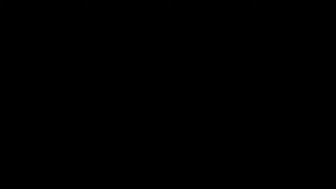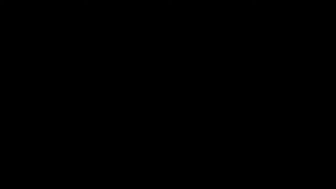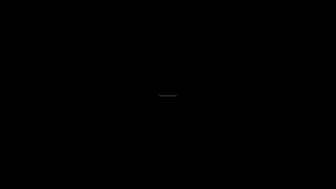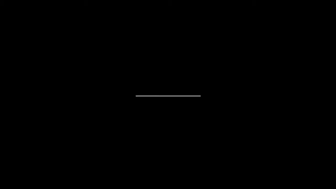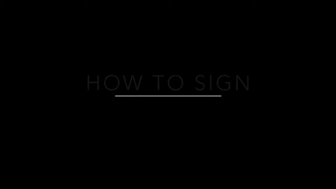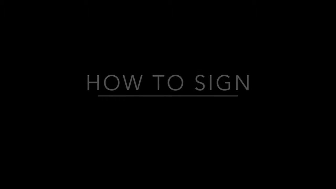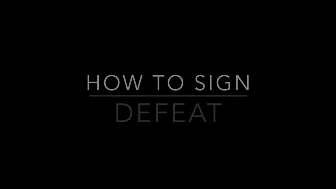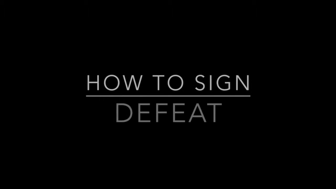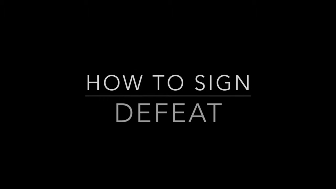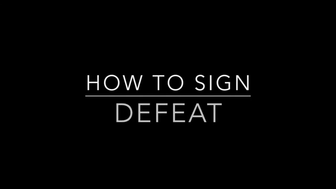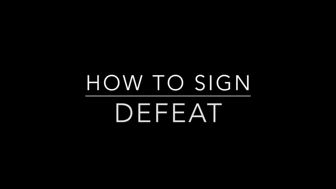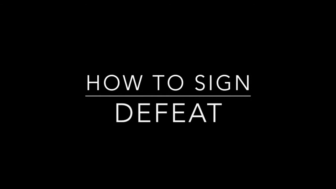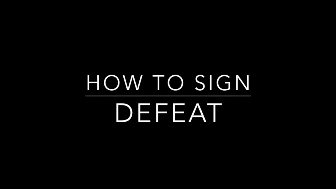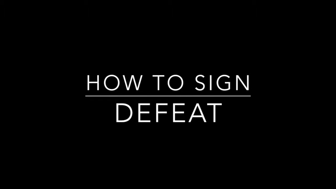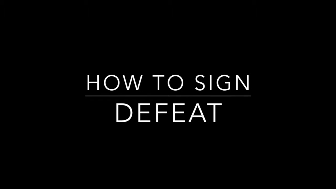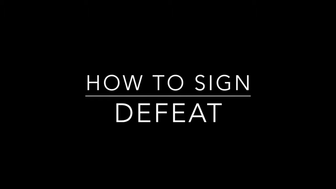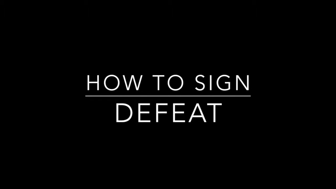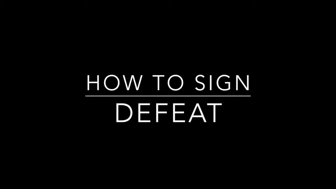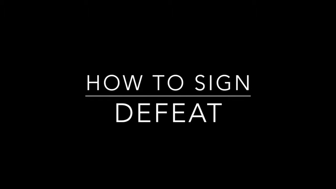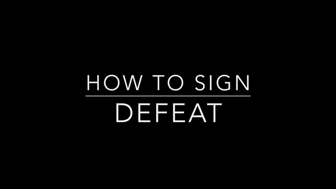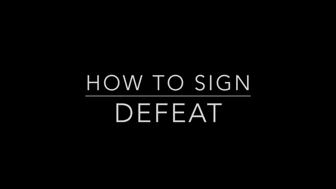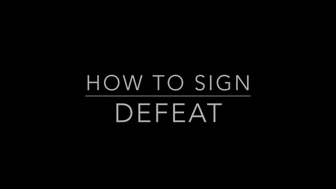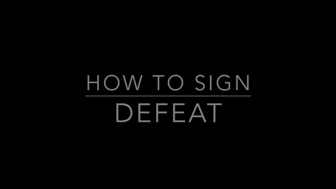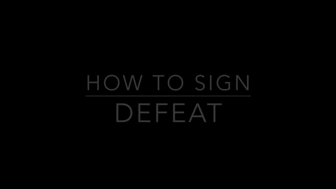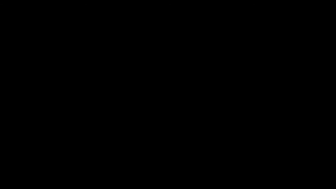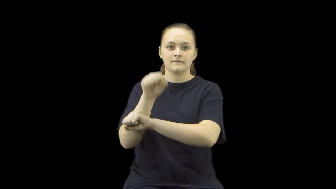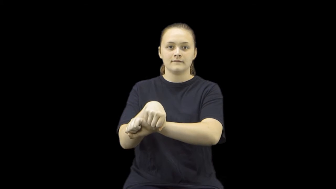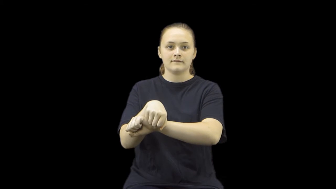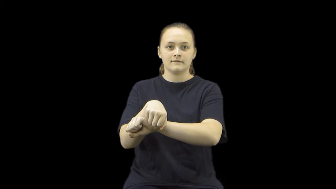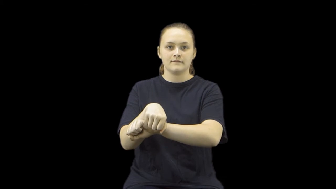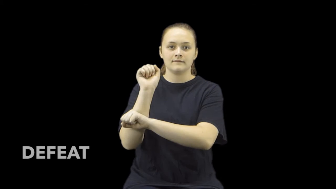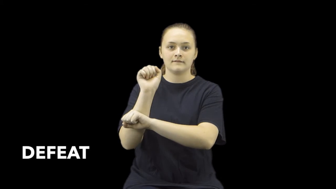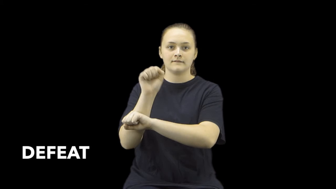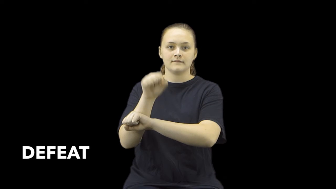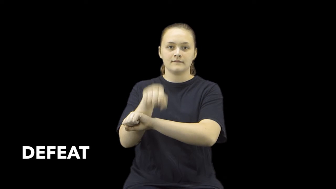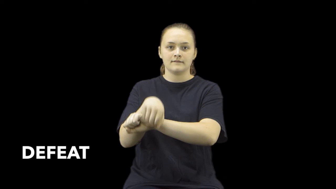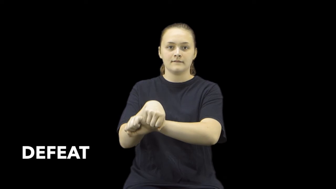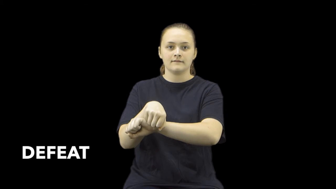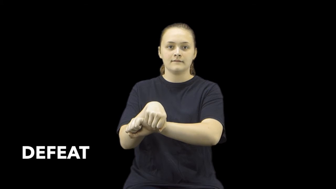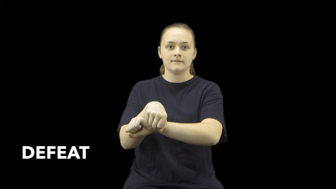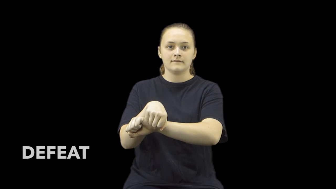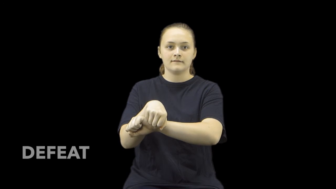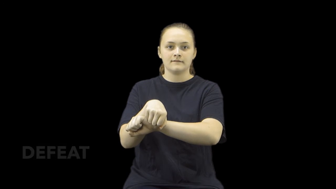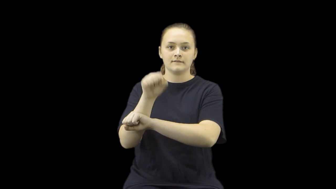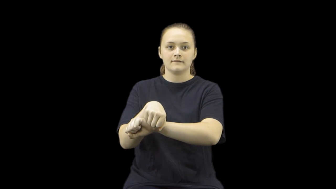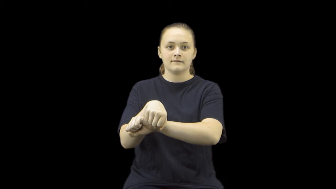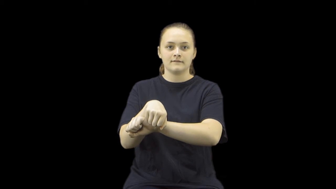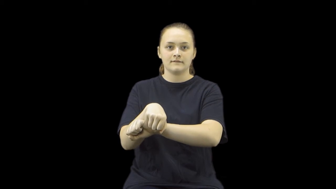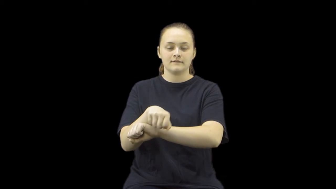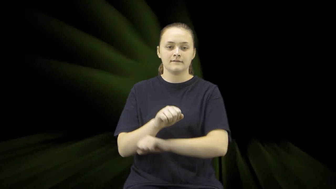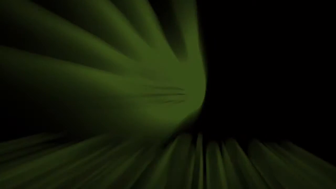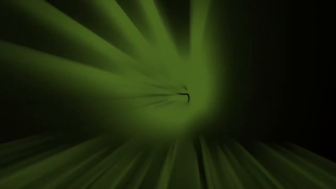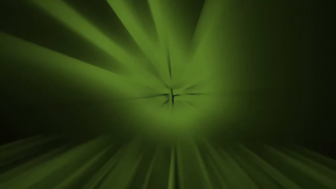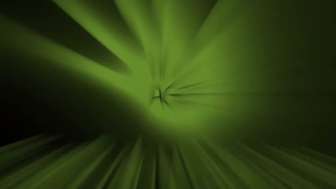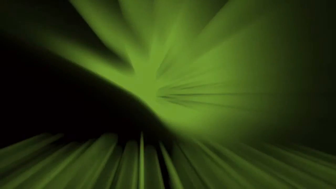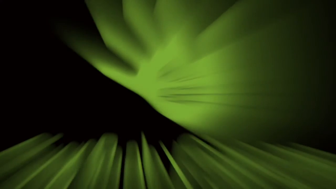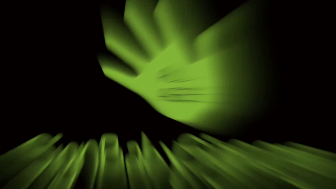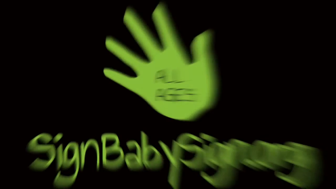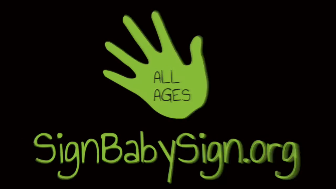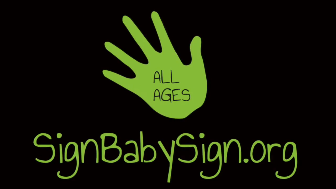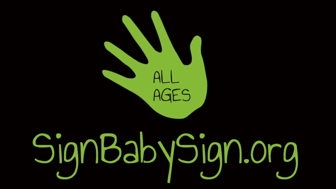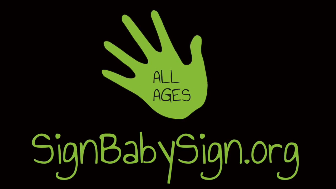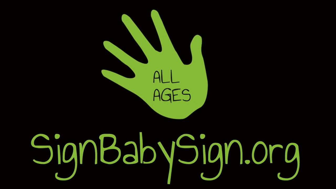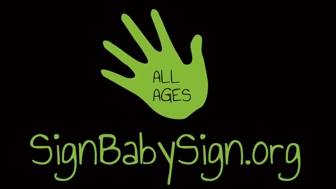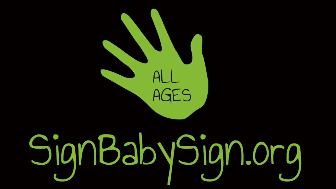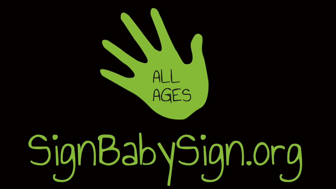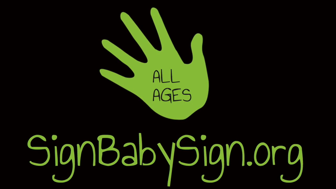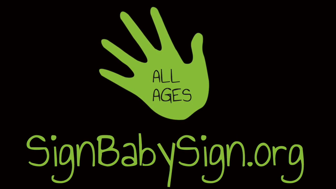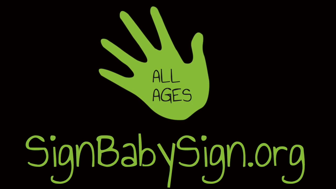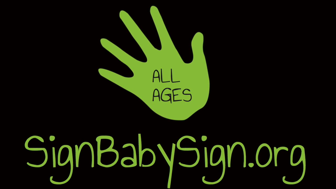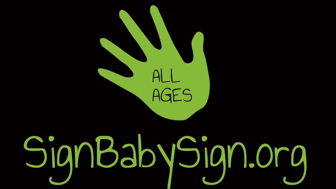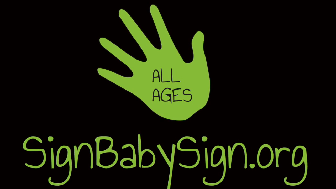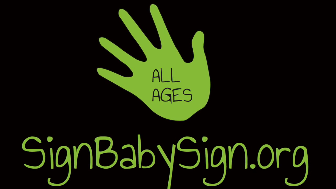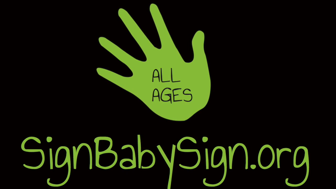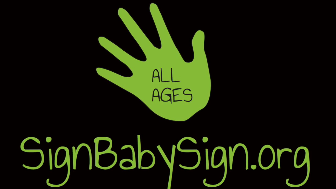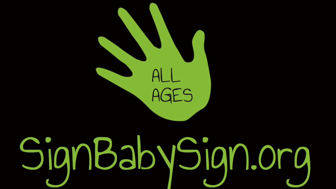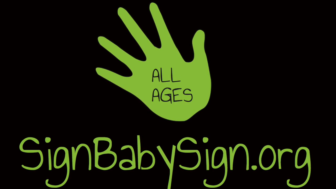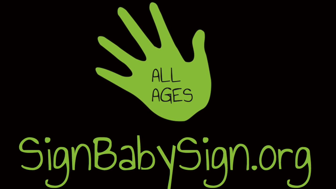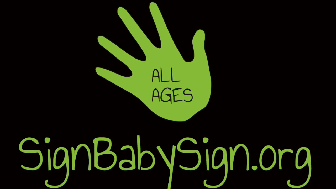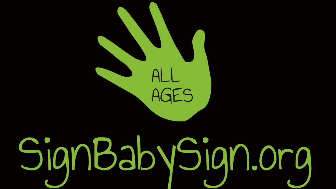Defeat